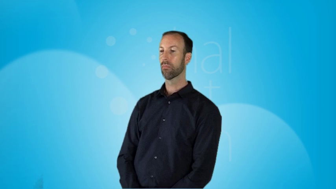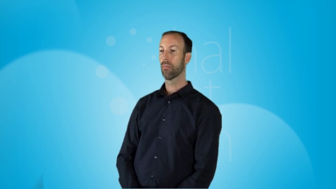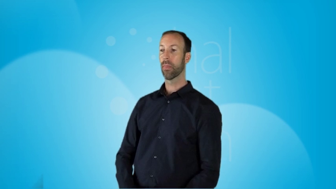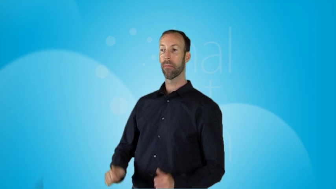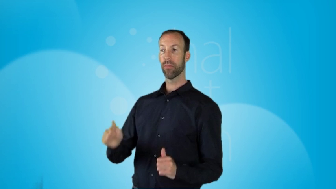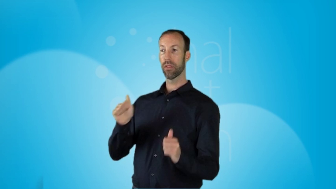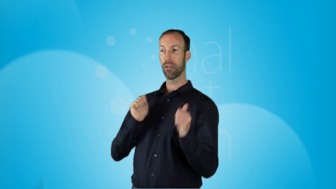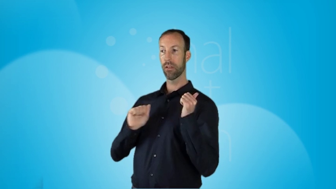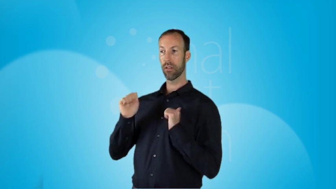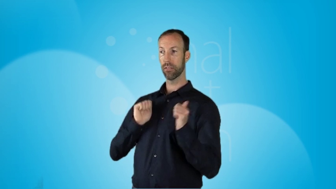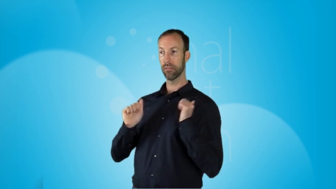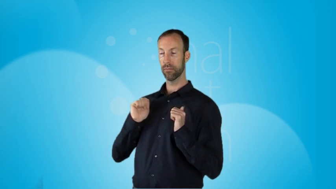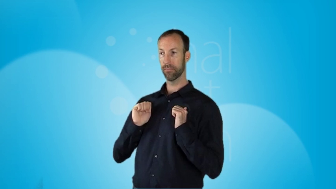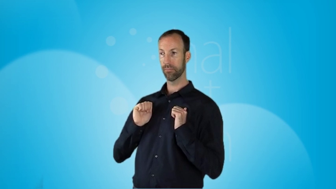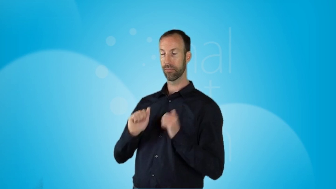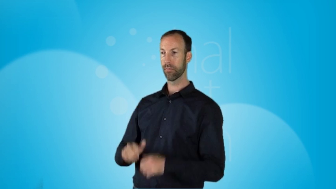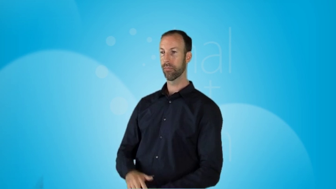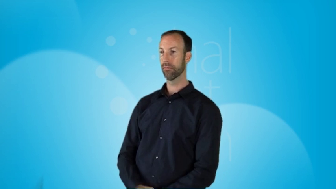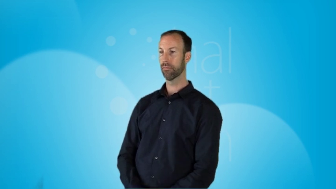act